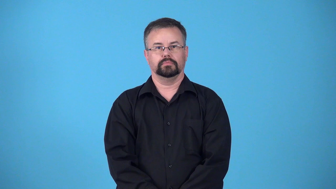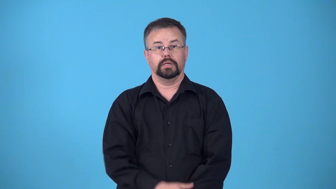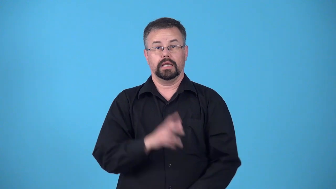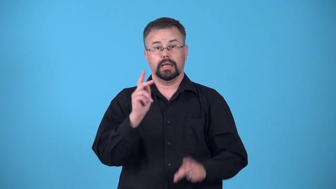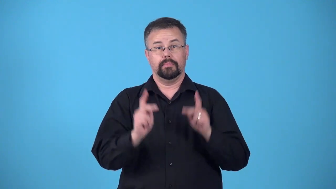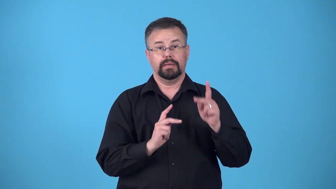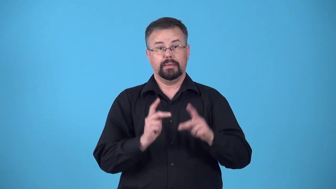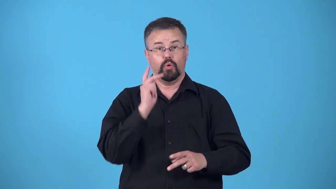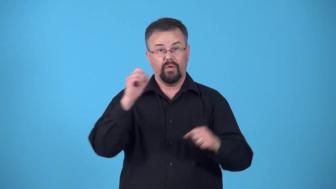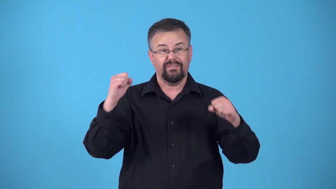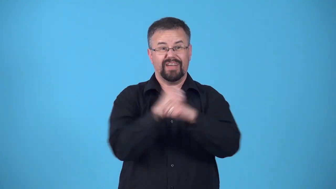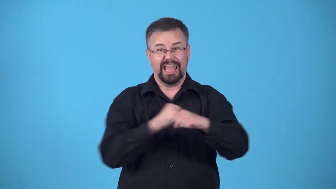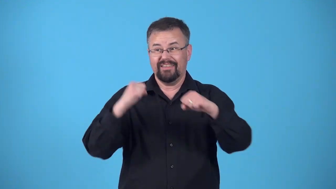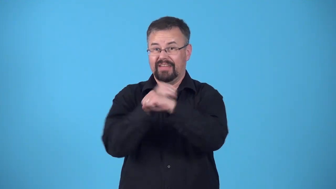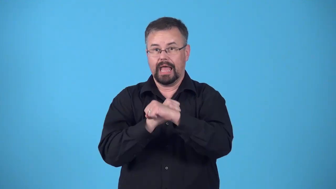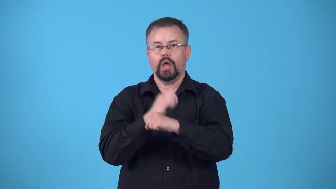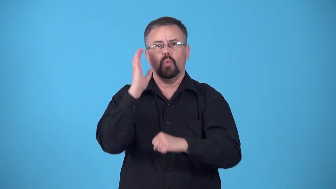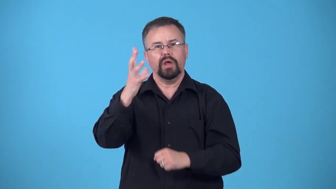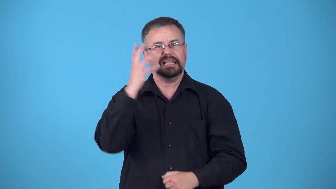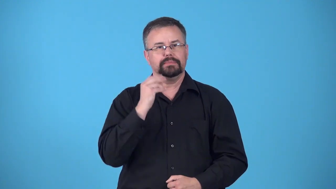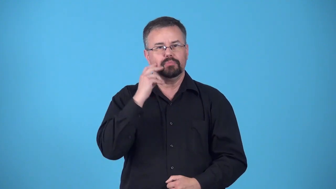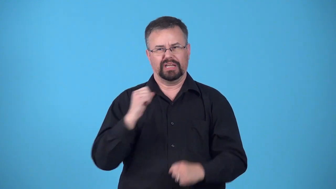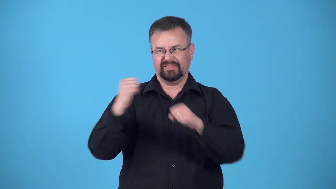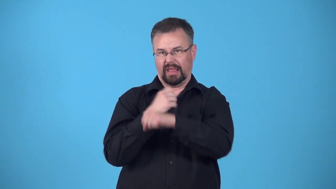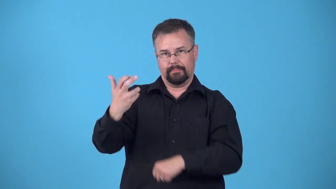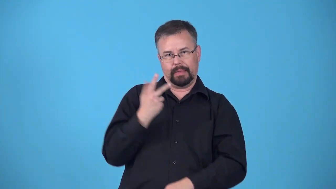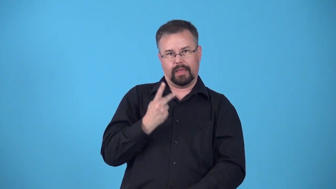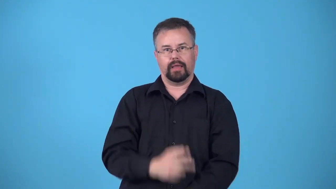those who live by the sword die by the sword